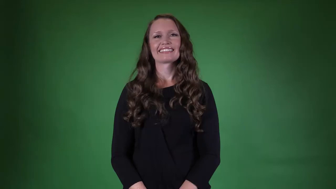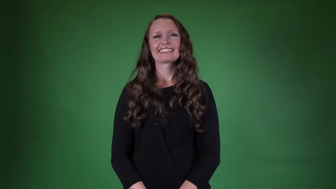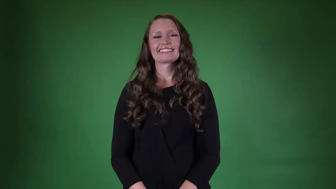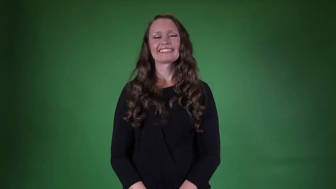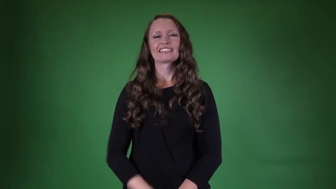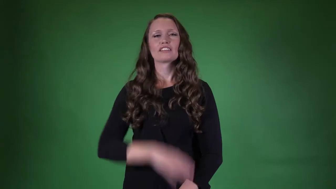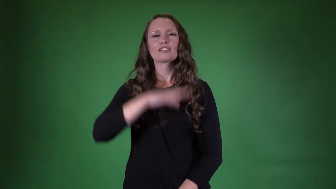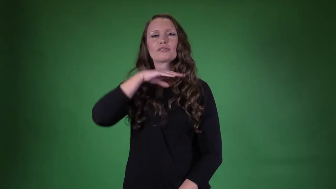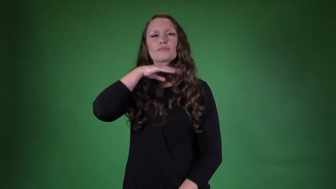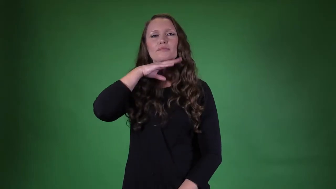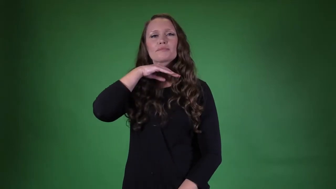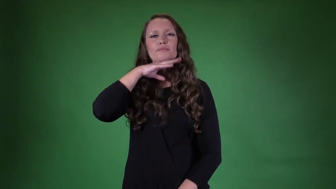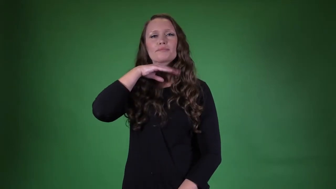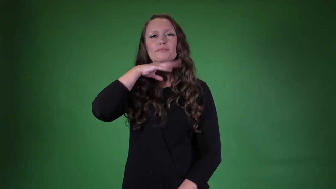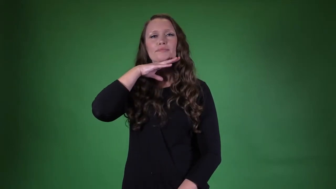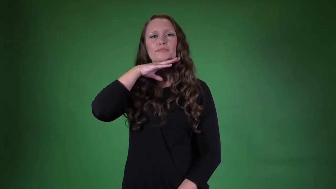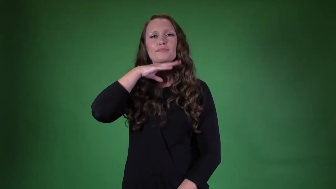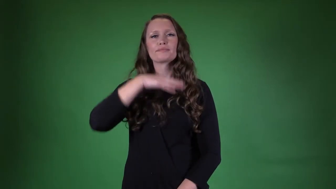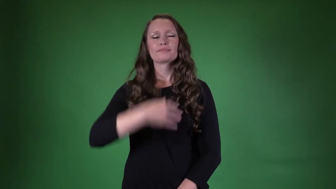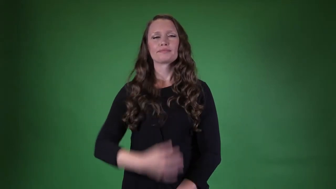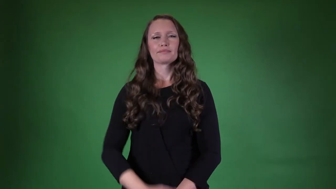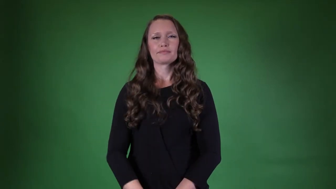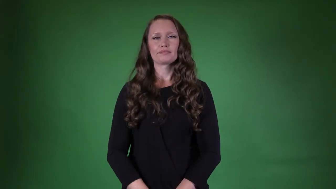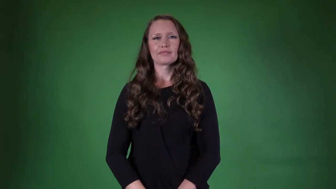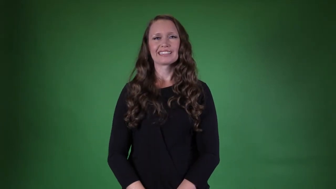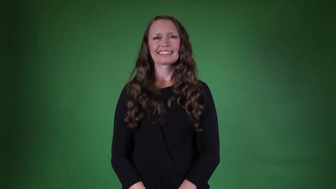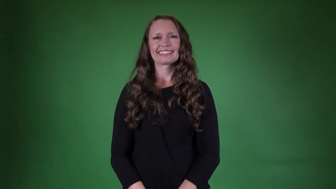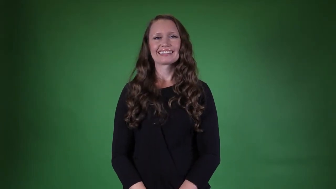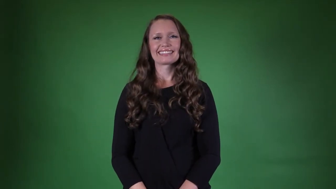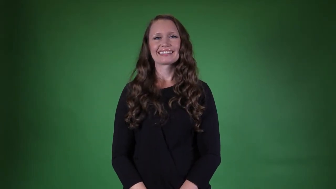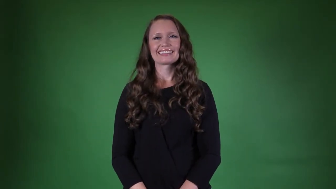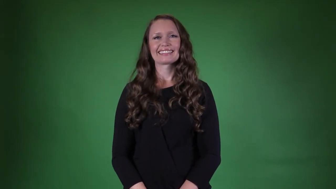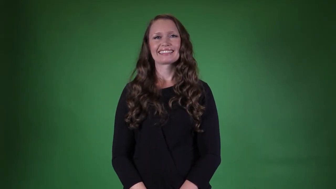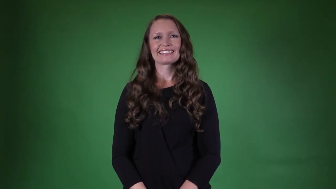Pig